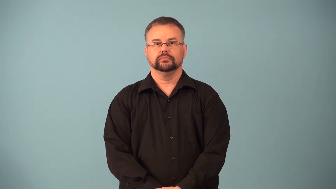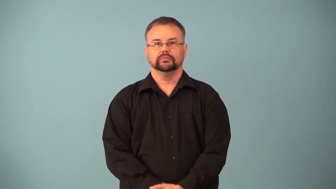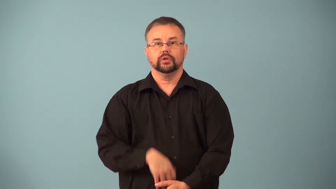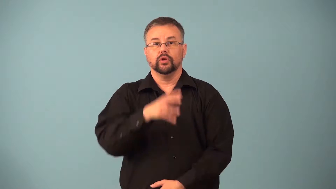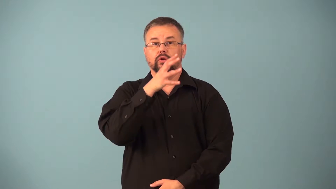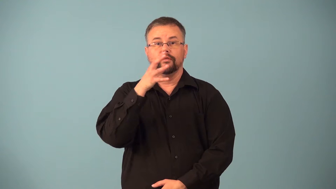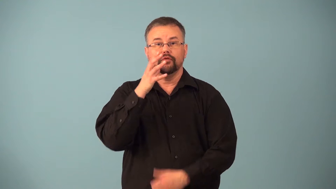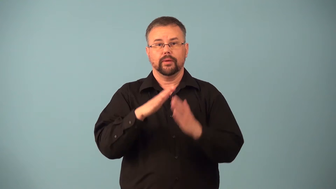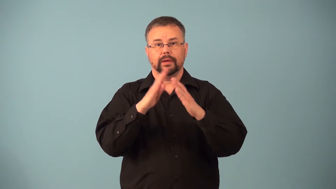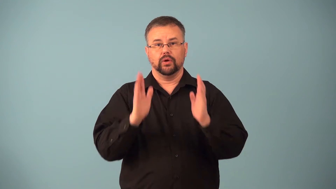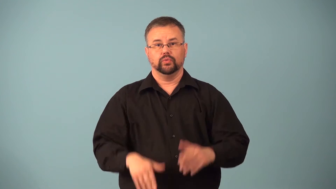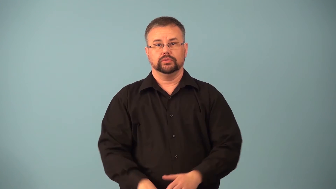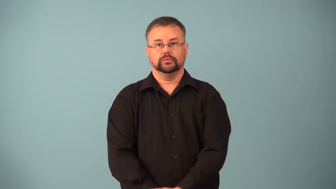farmstead